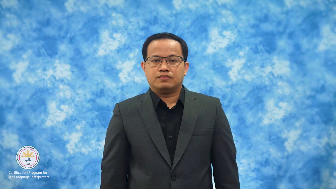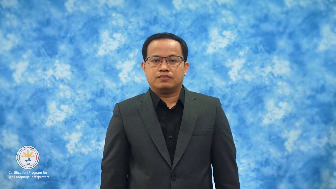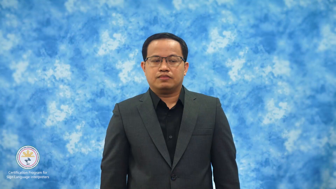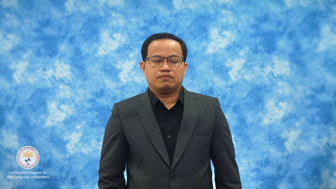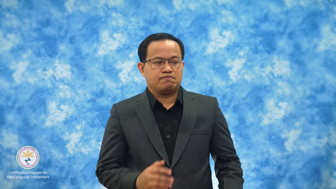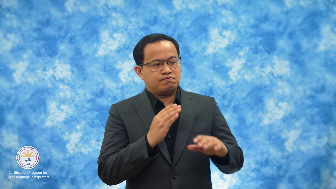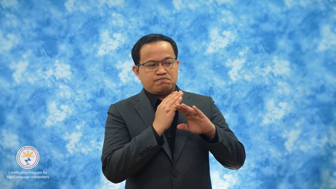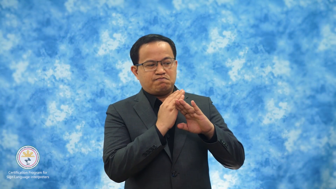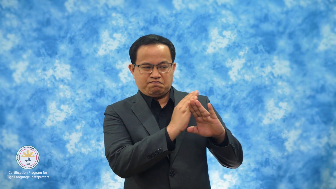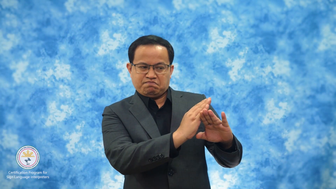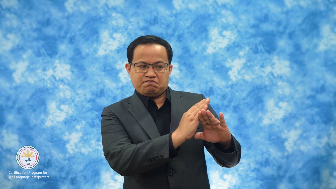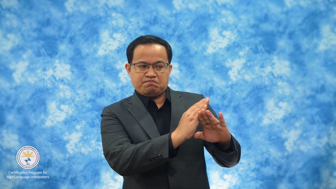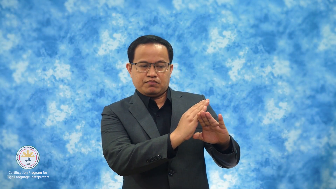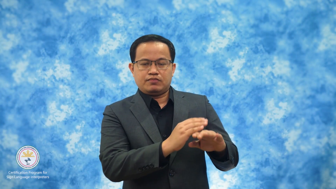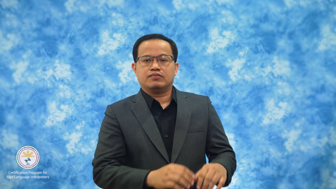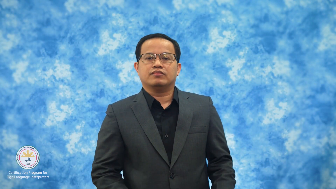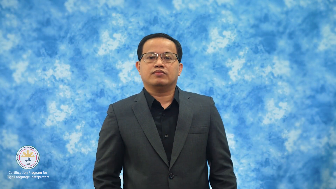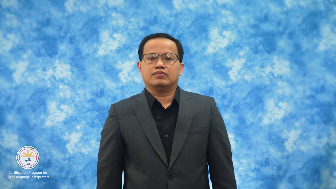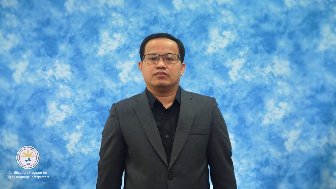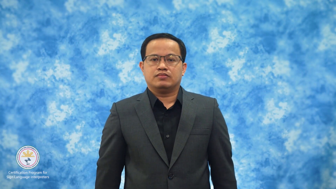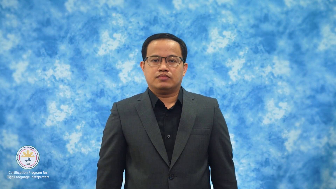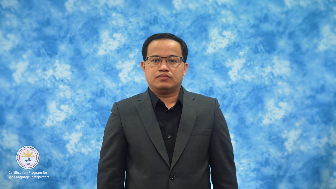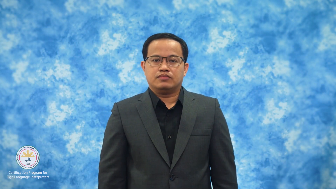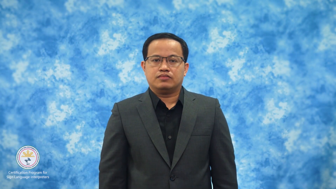Avoid